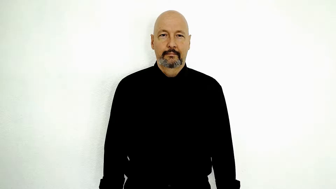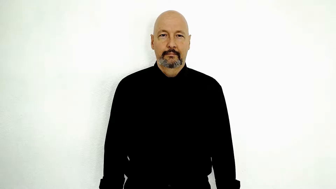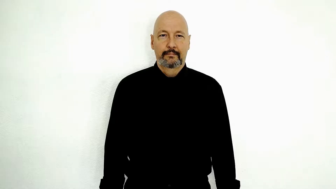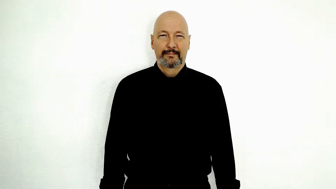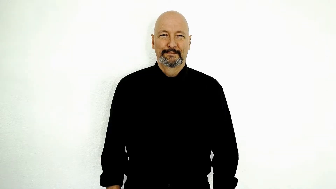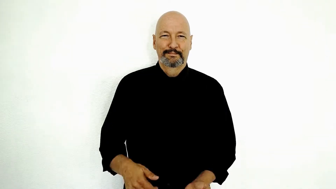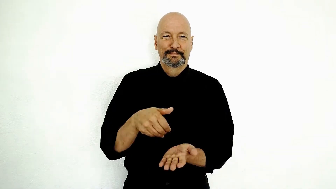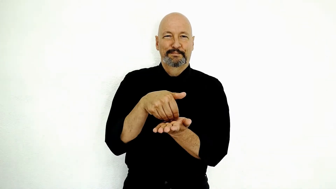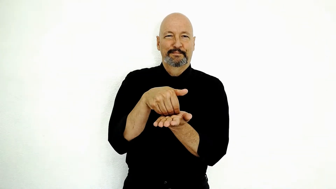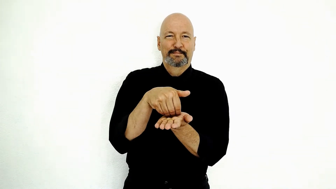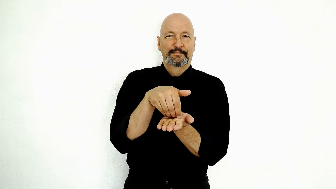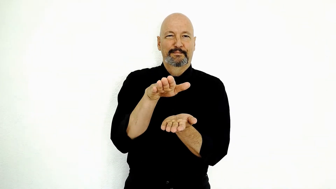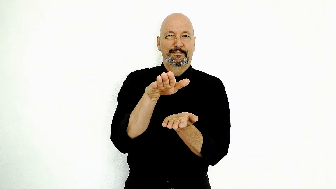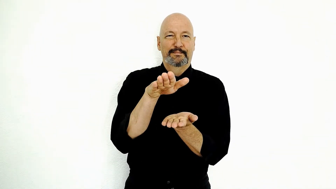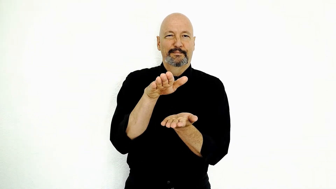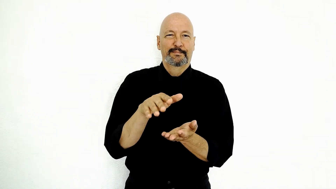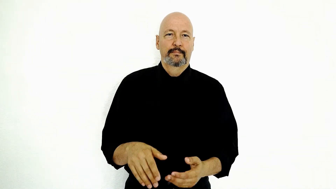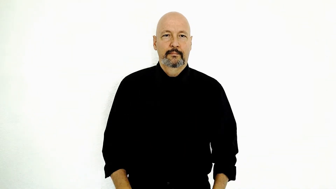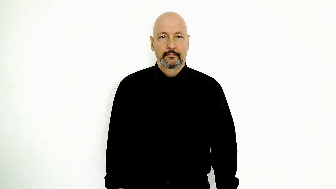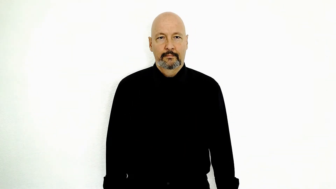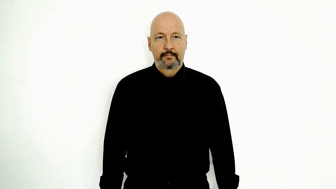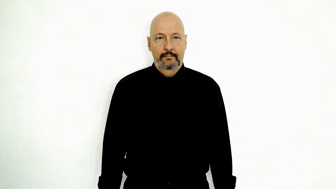EXCLUDE / to shun / shunned / excluded / reject / rejected